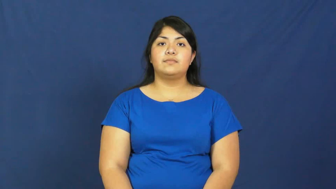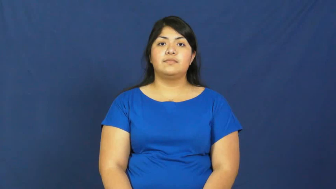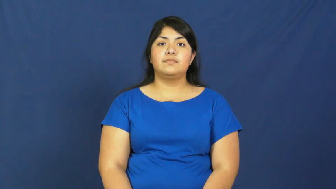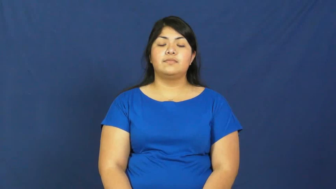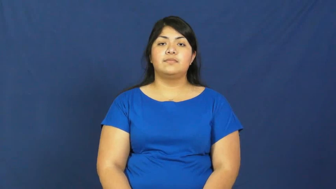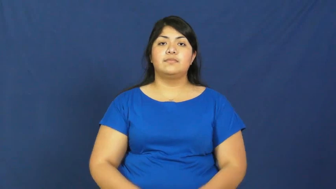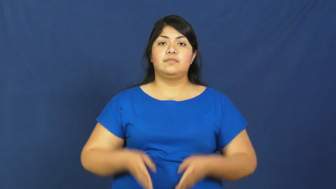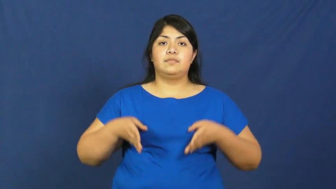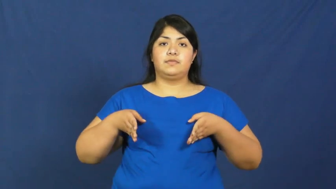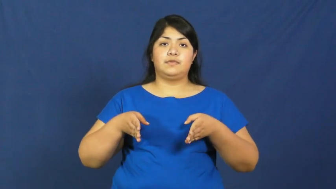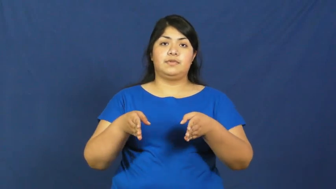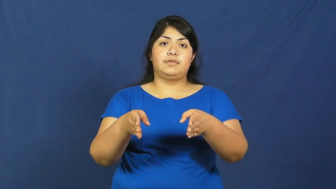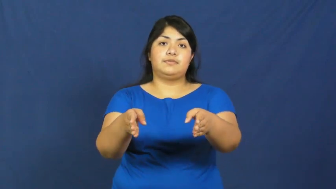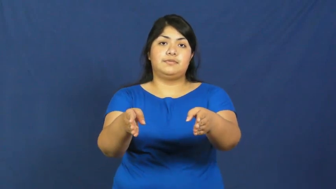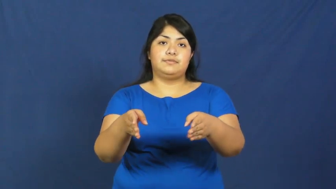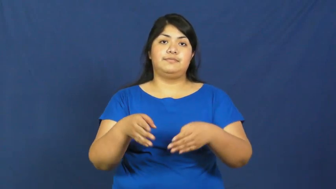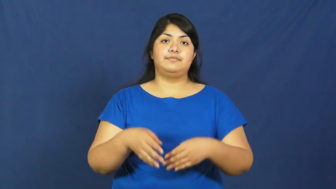drive